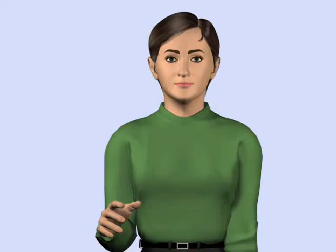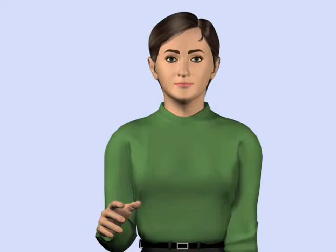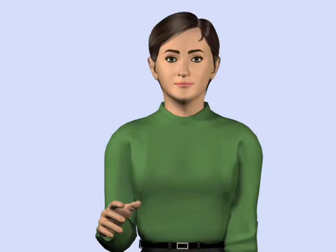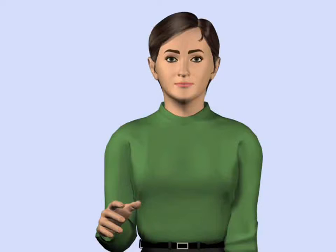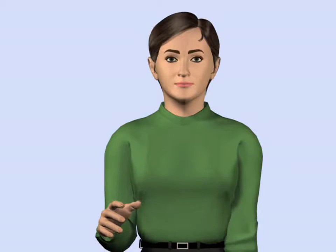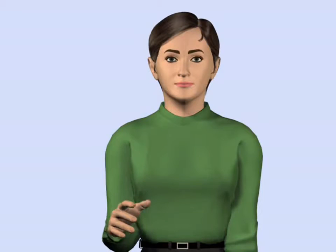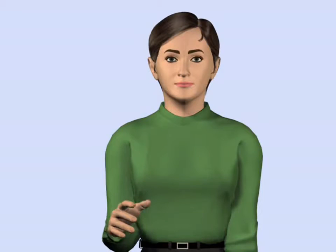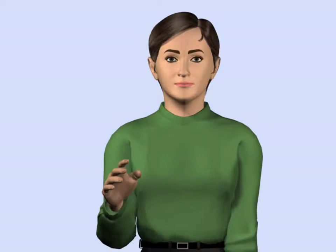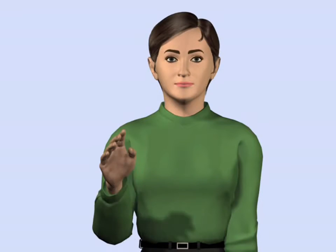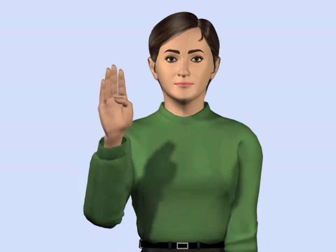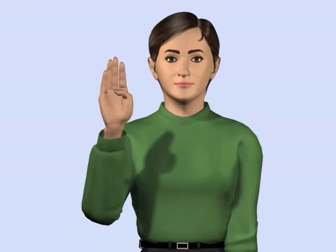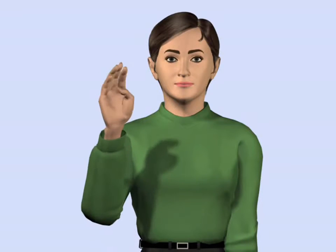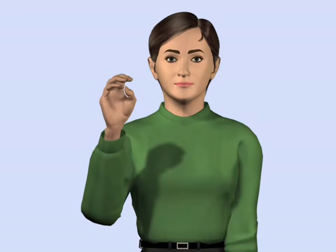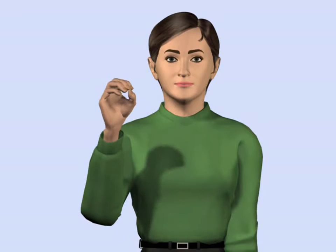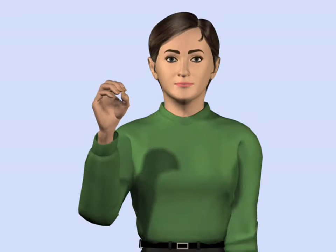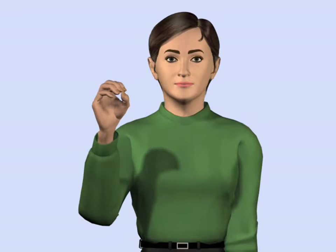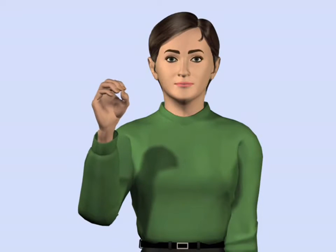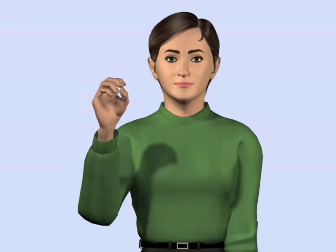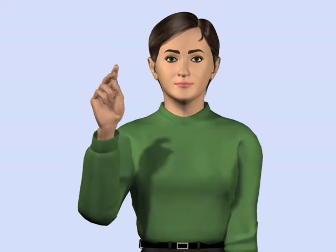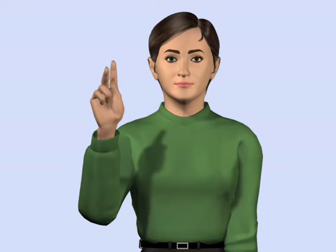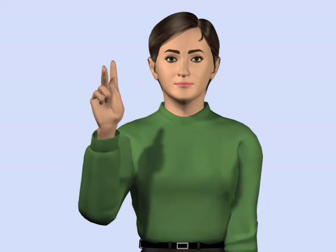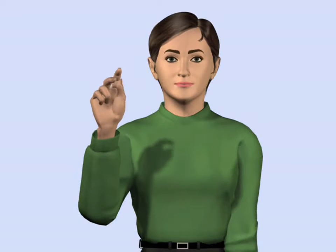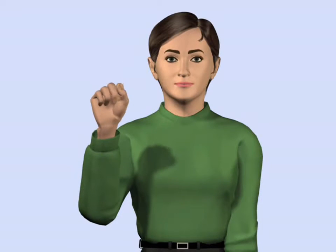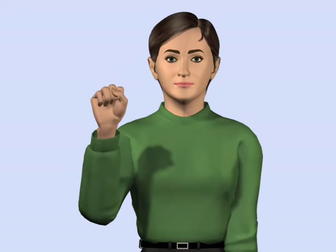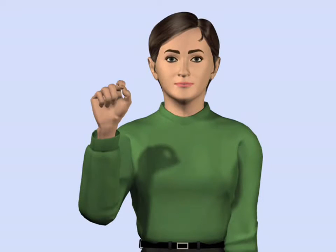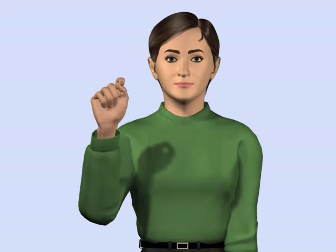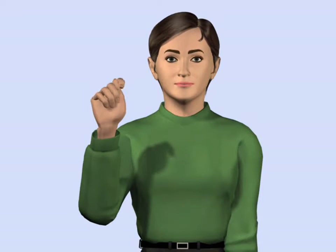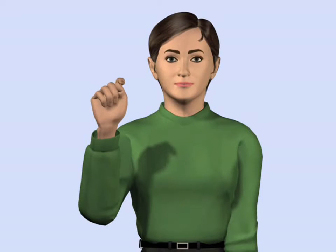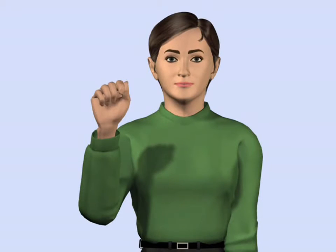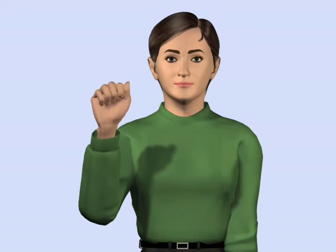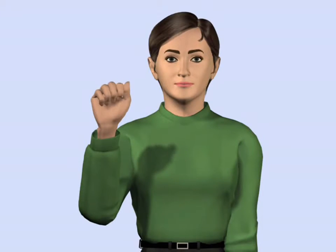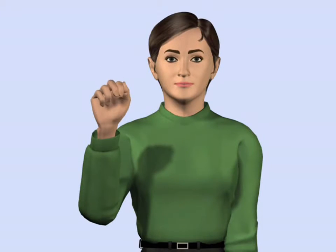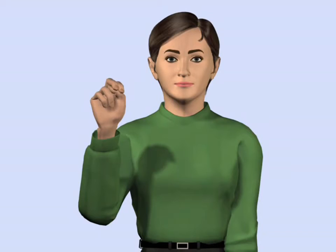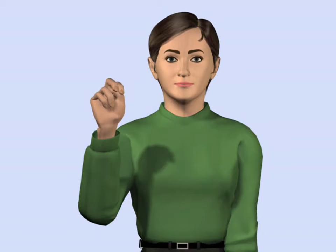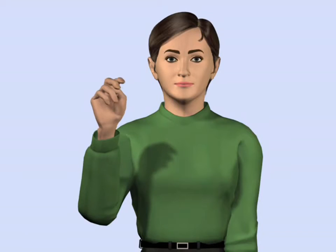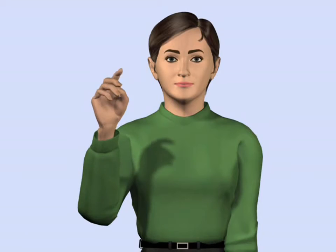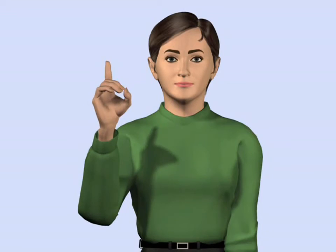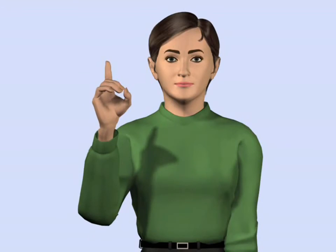bookstand